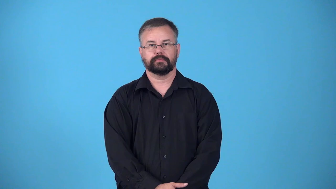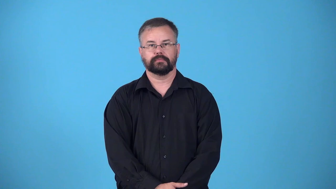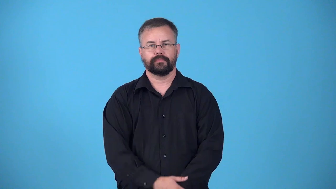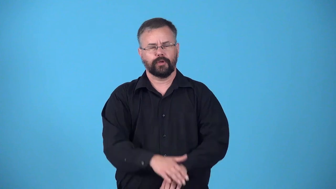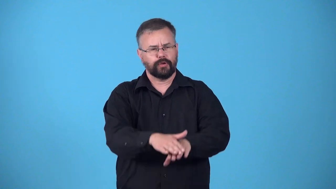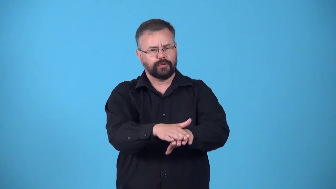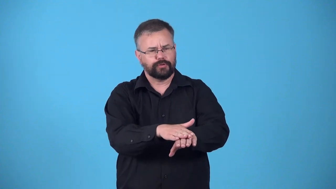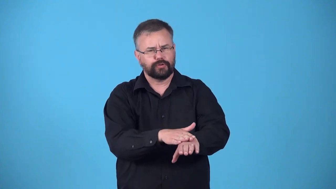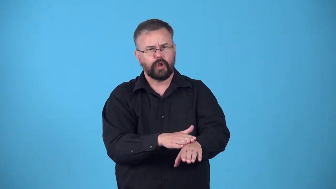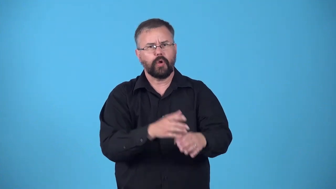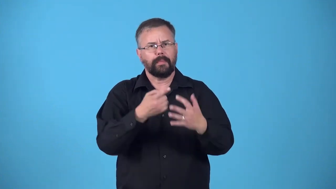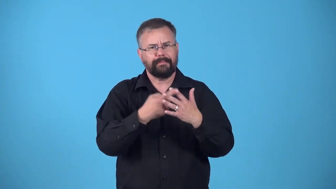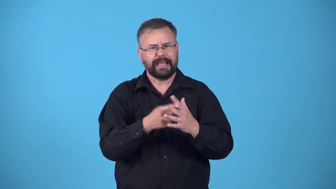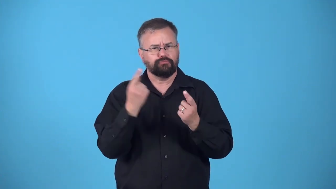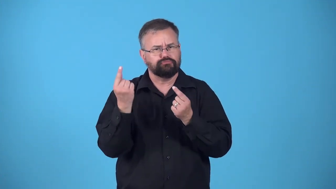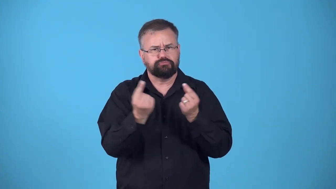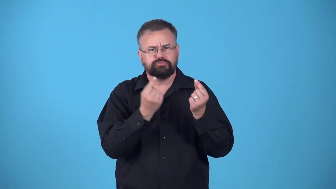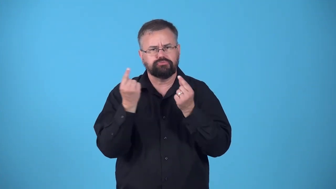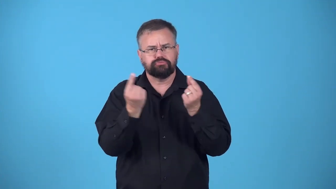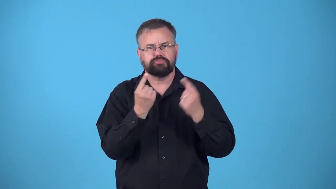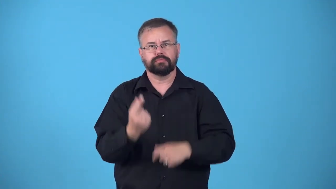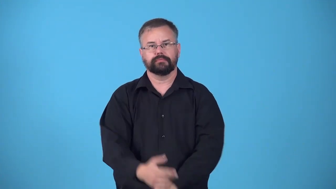ease into